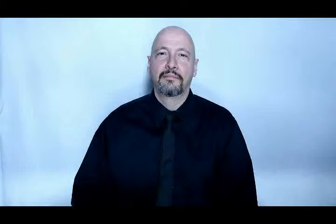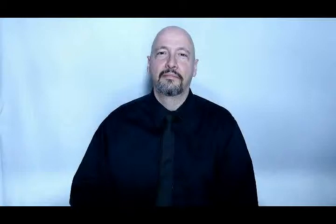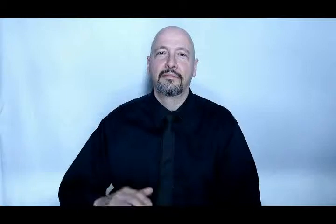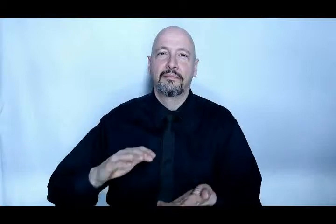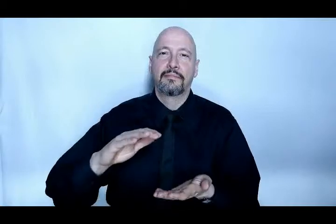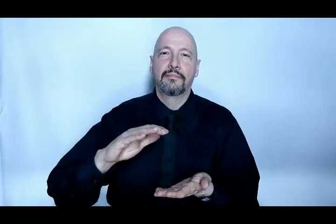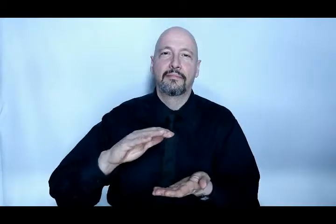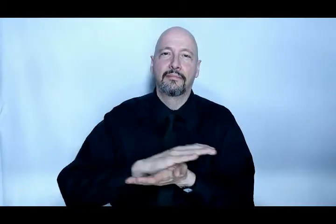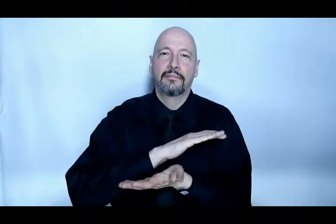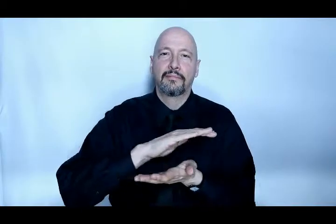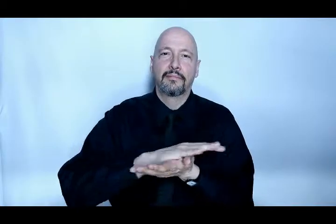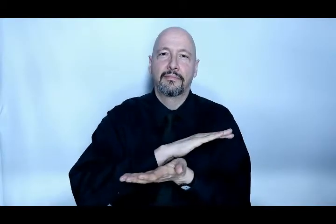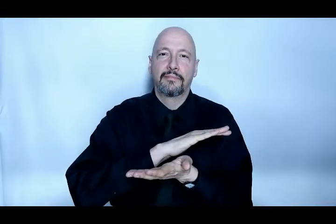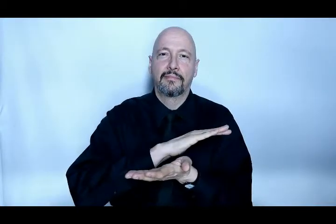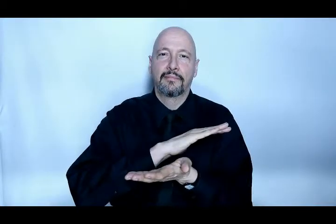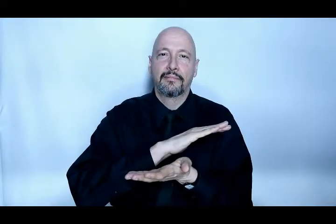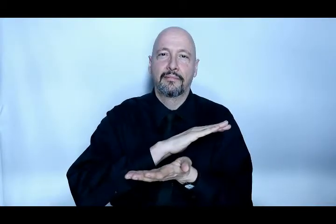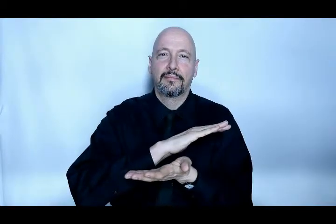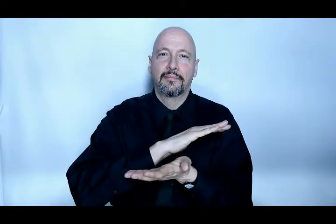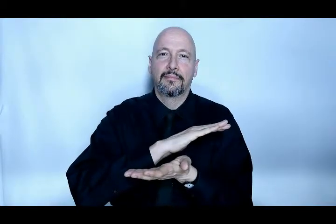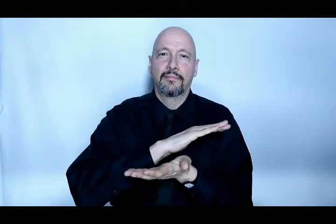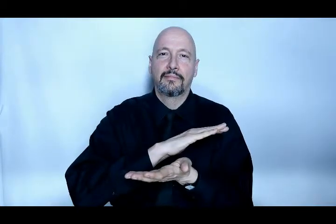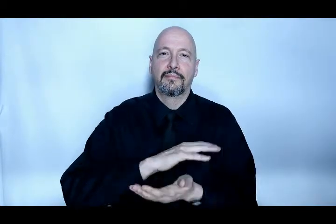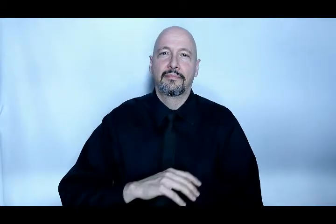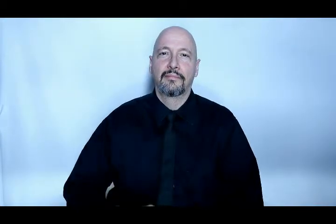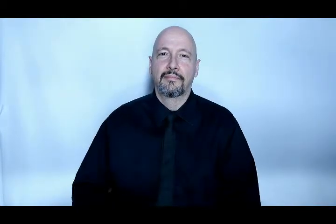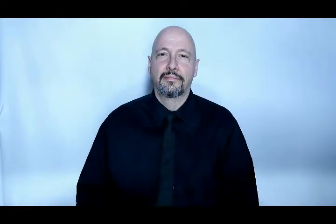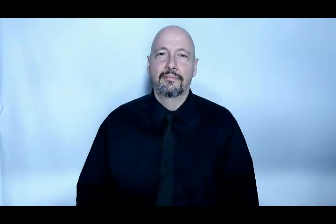paper